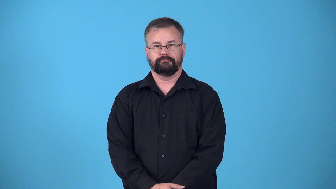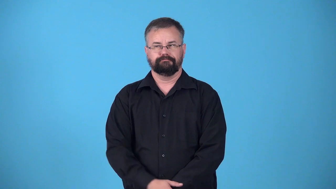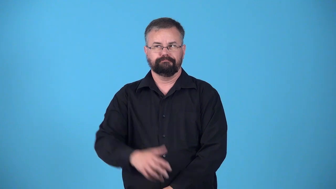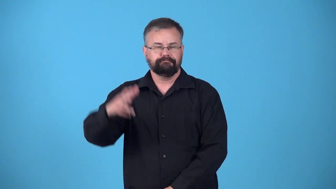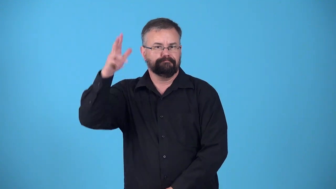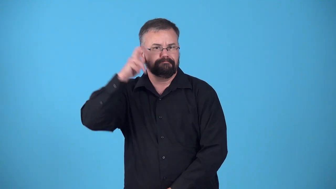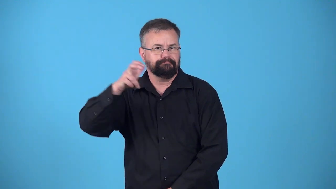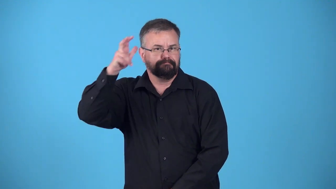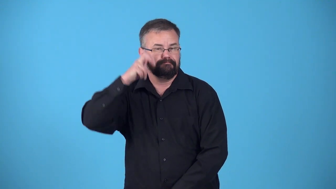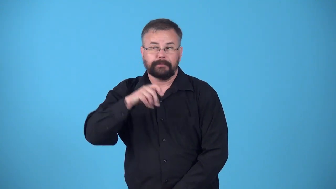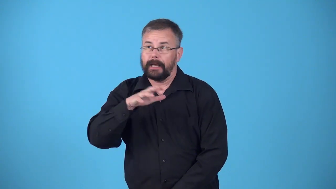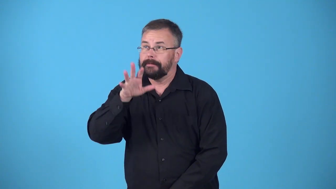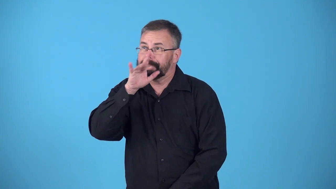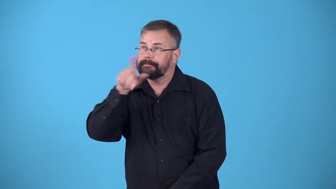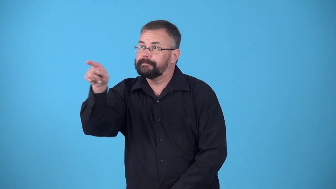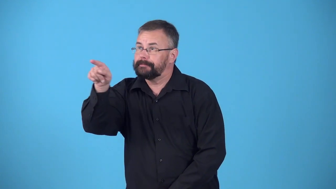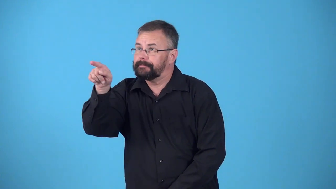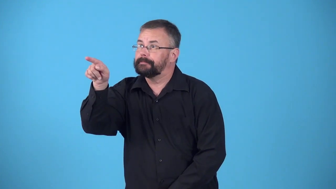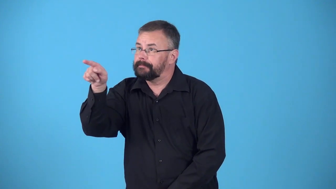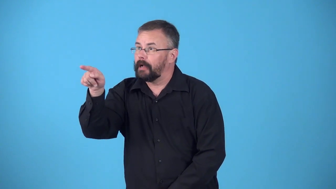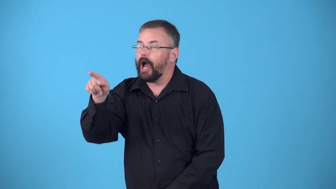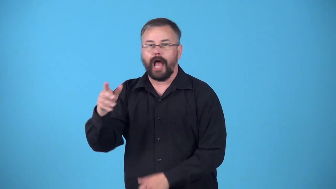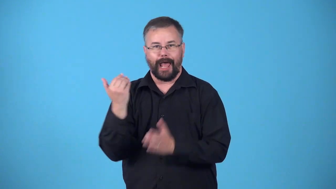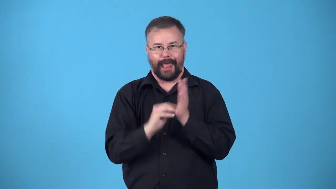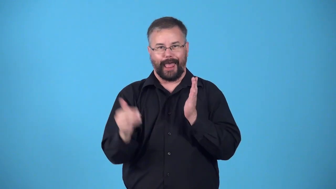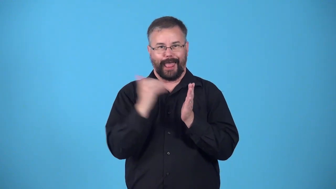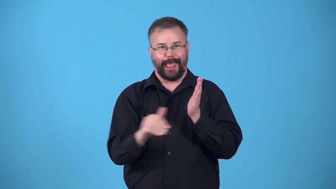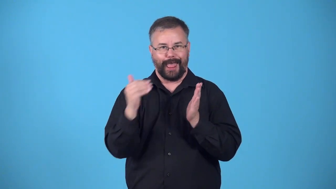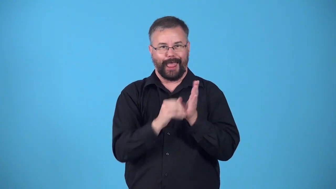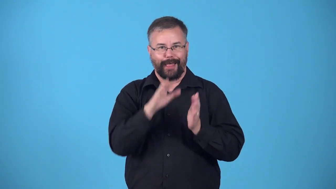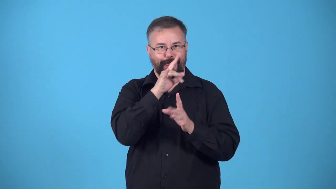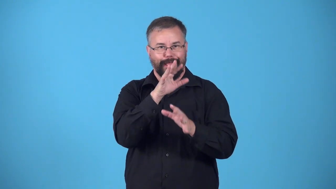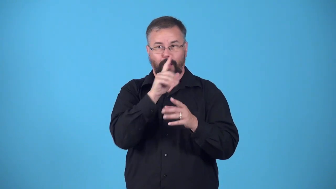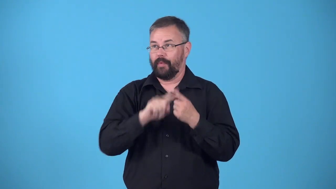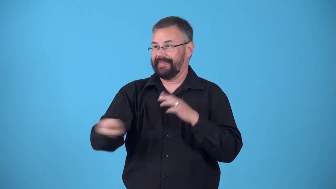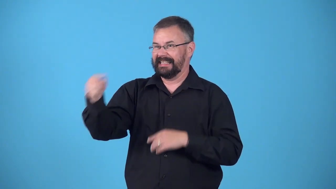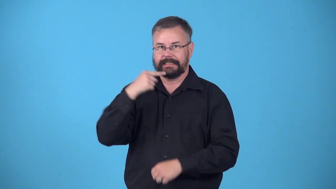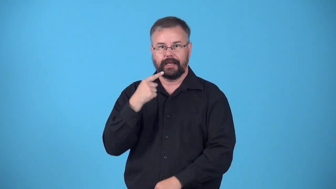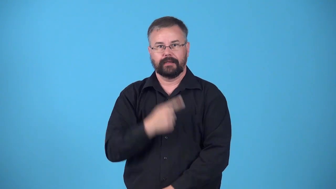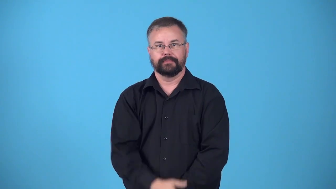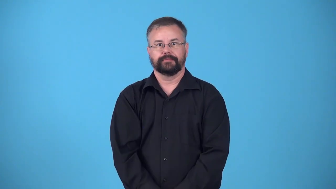echolalia